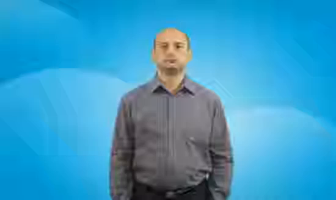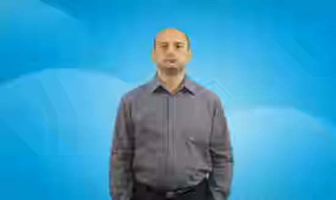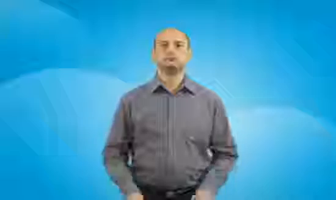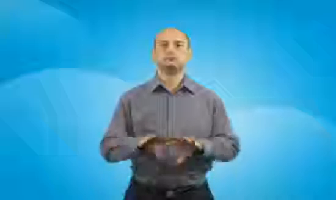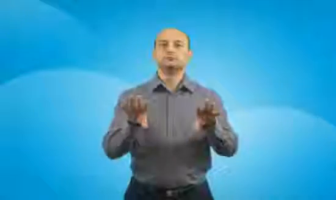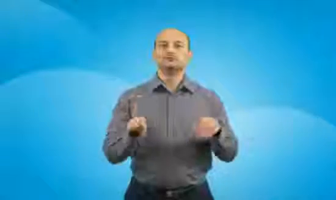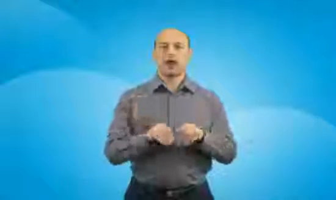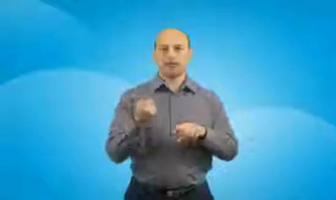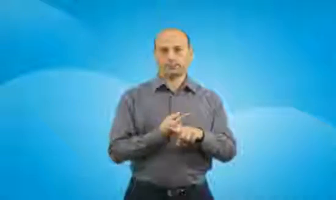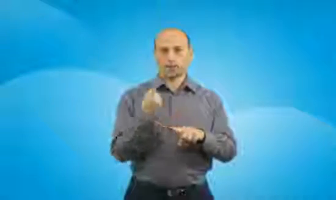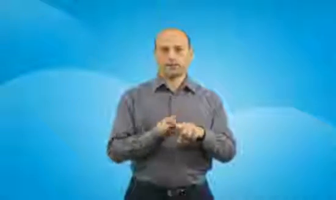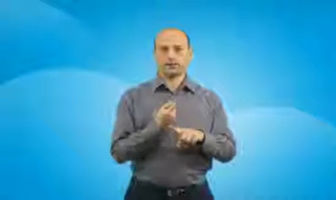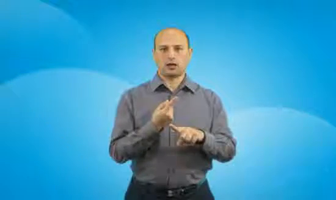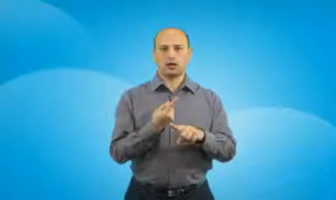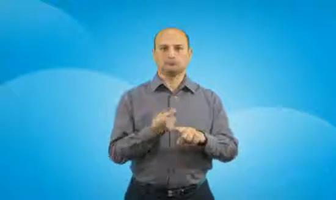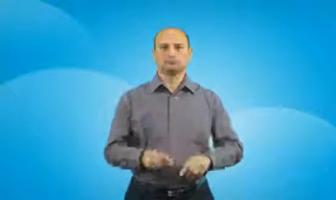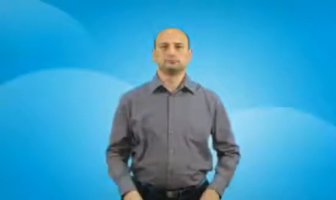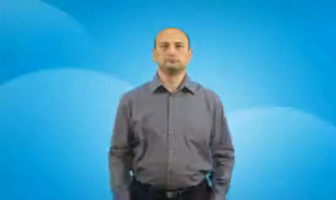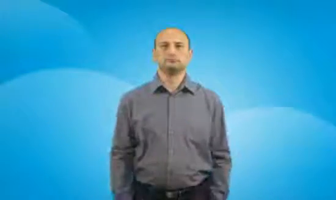To cheat